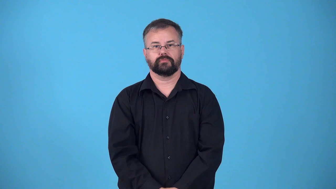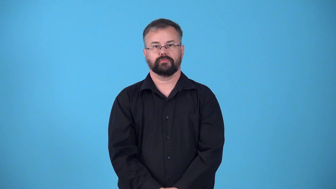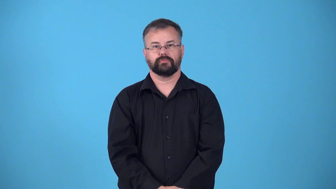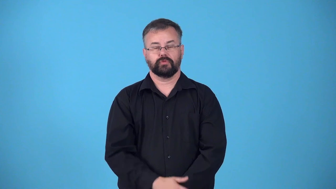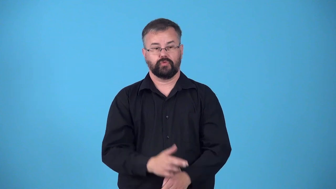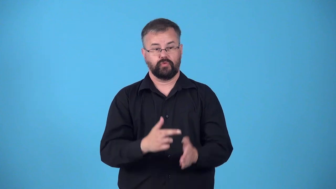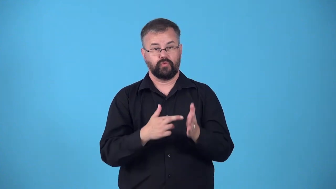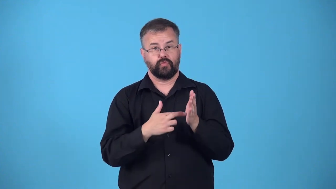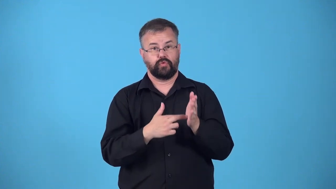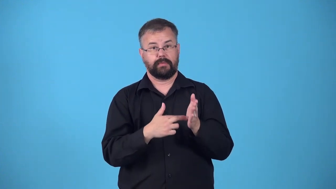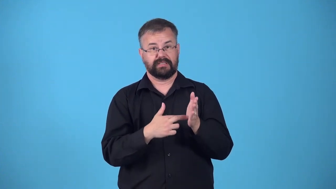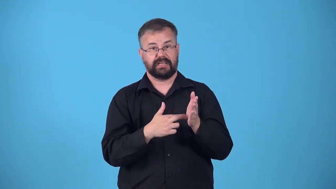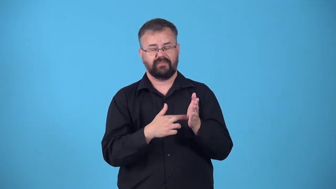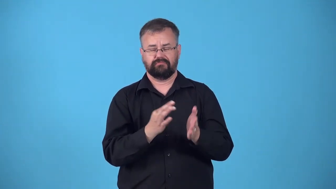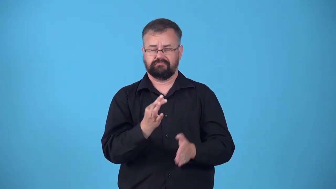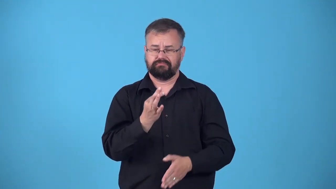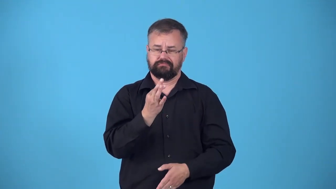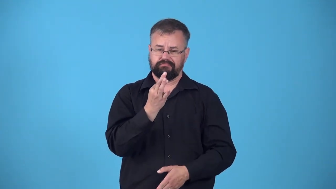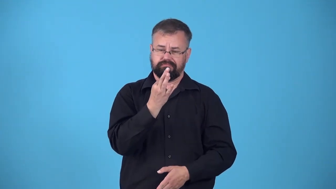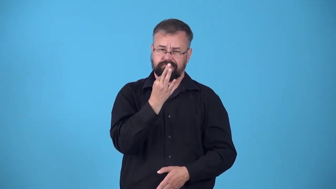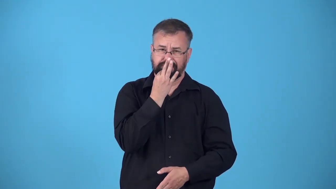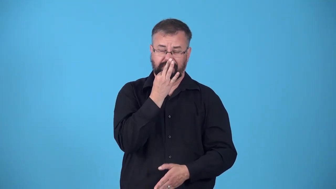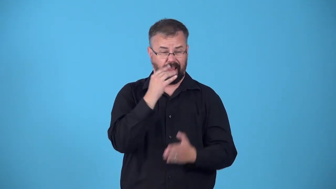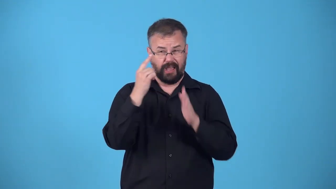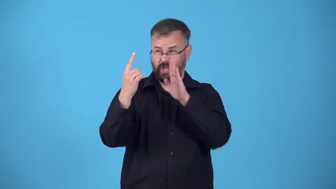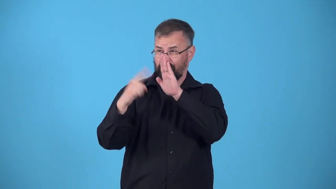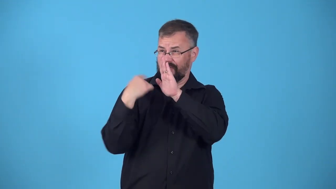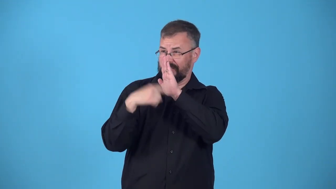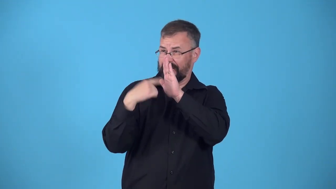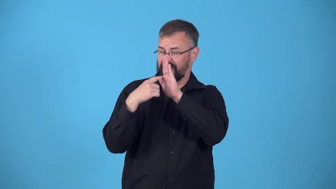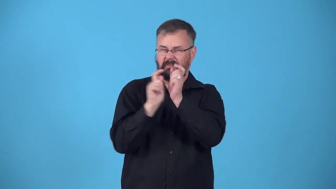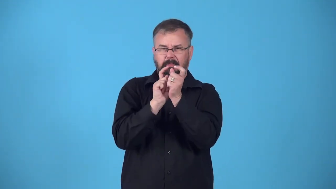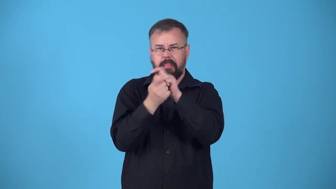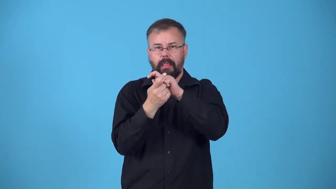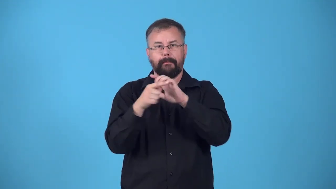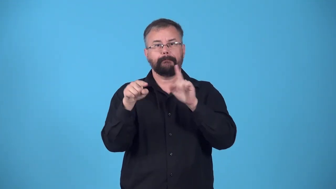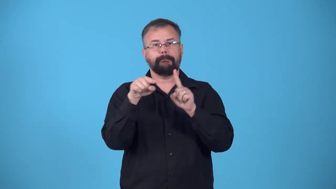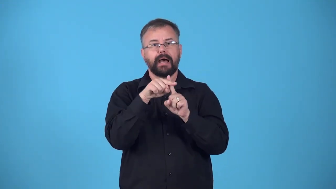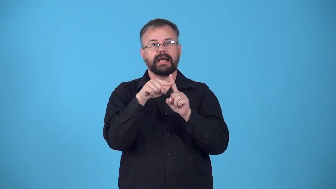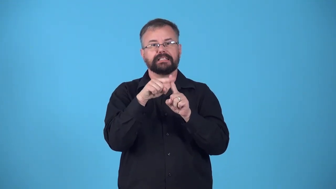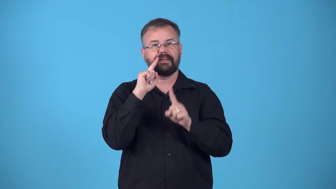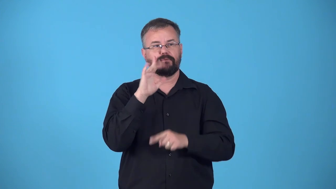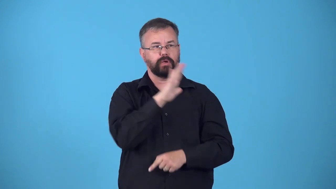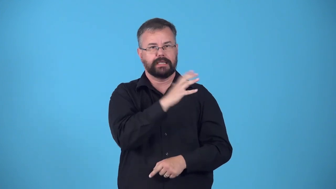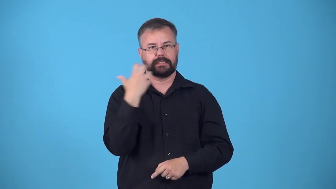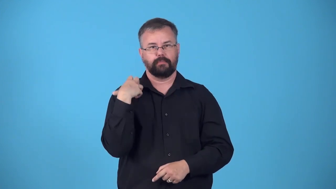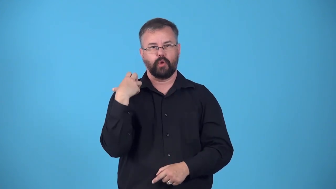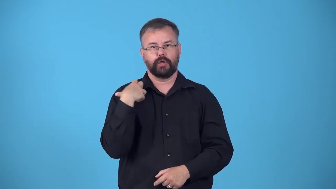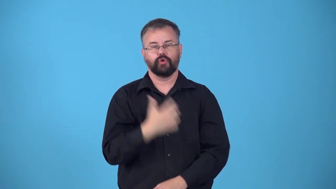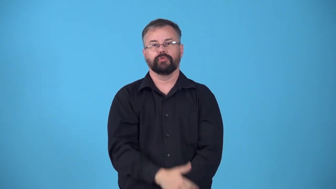flack